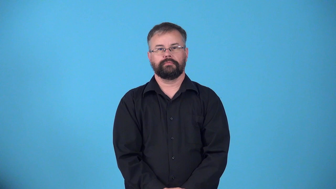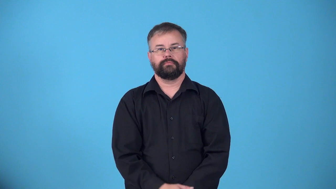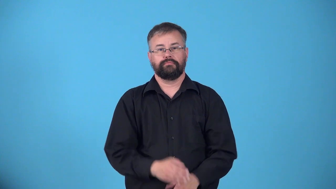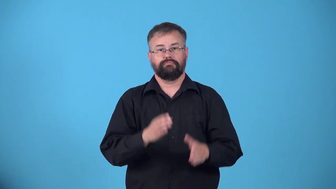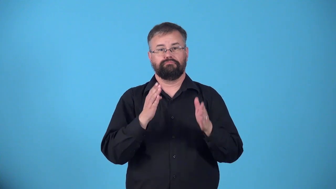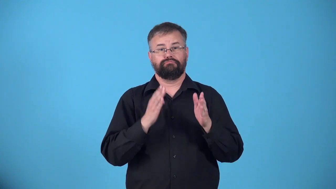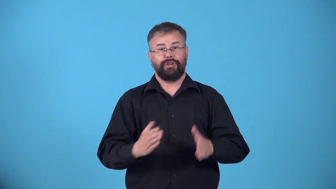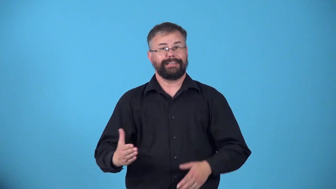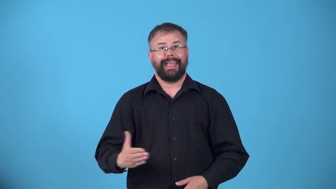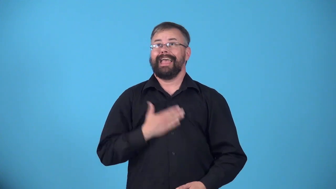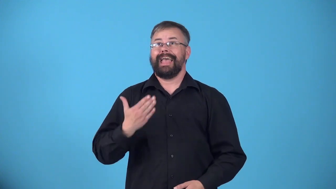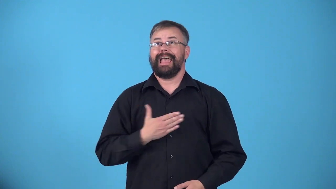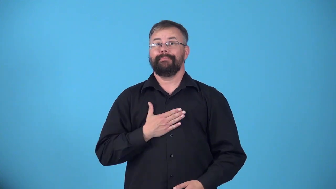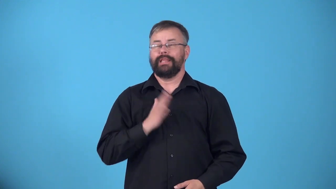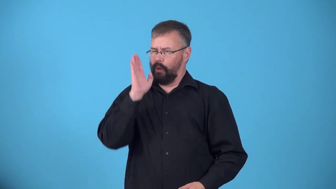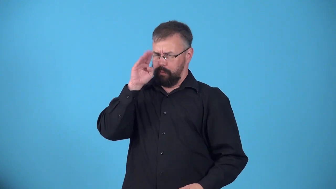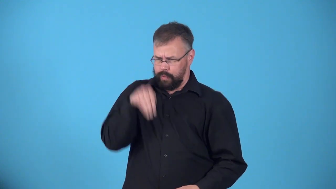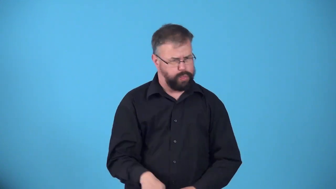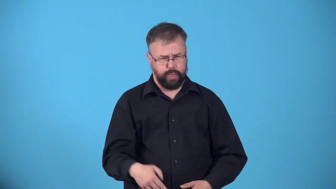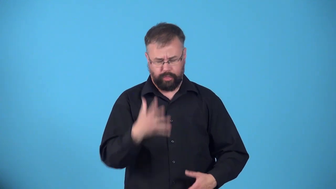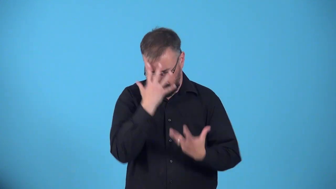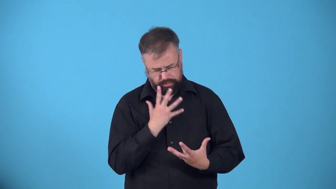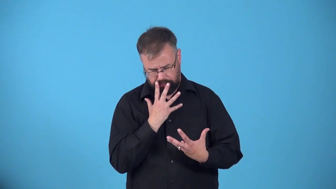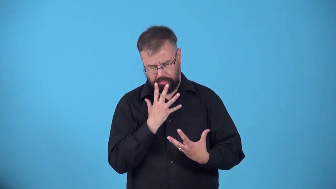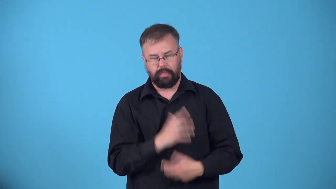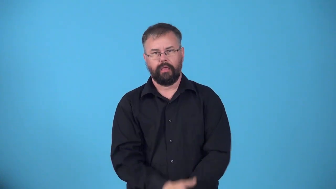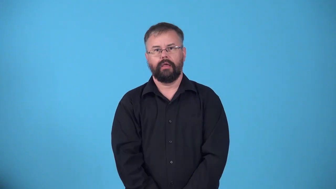manic depressive